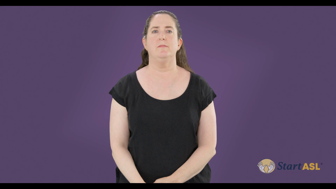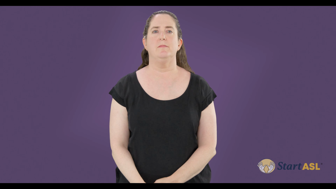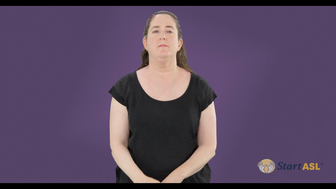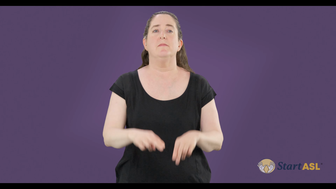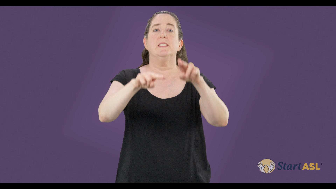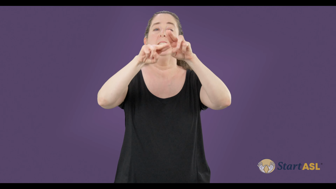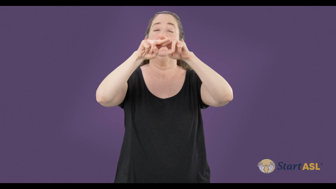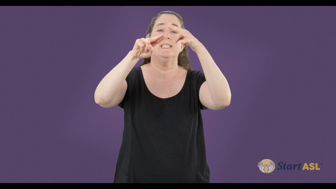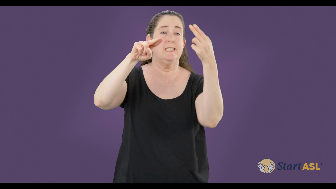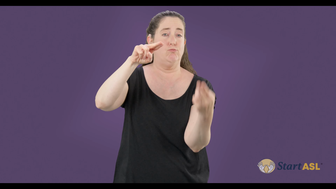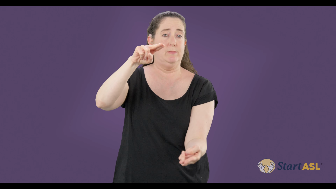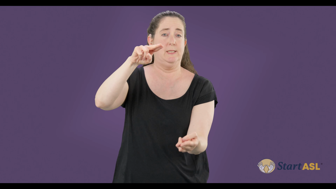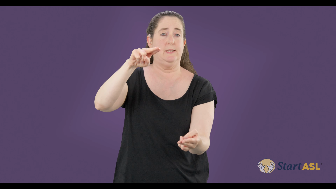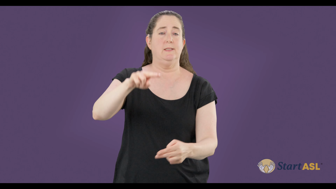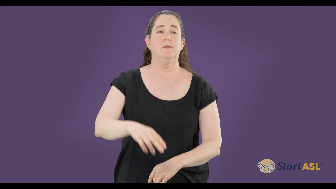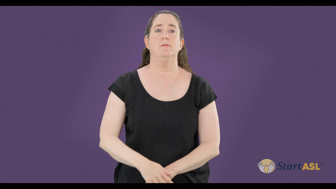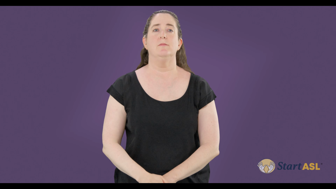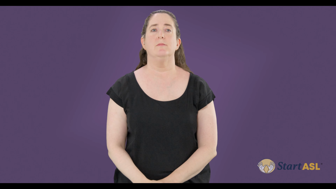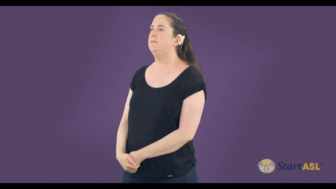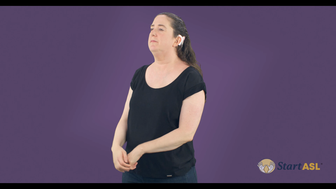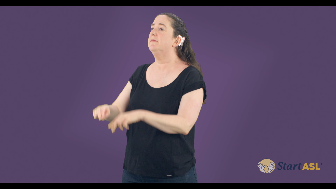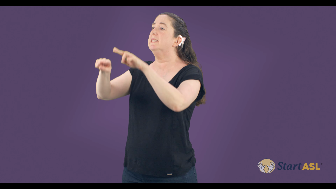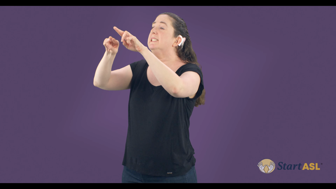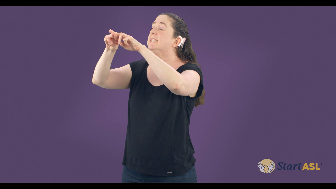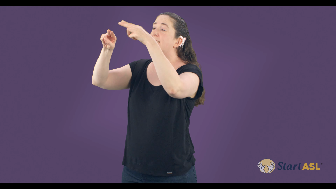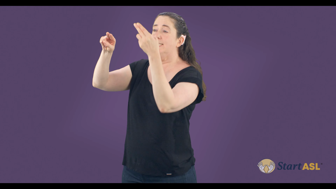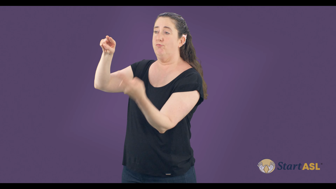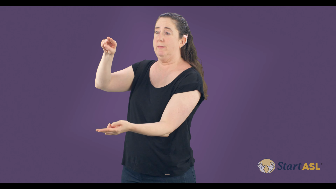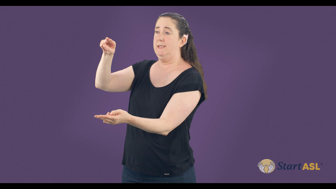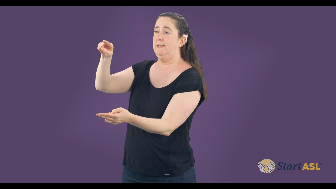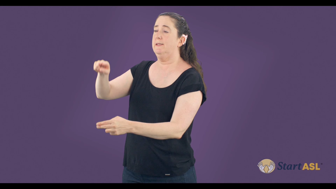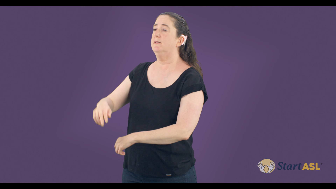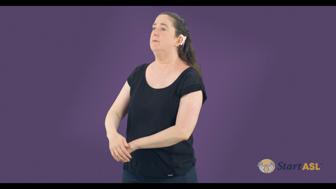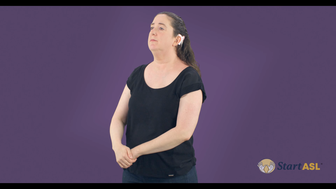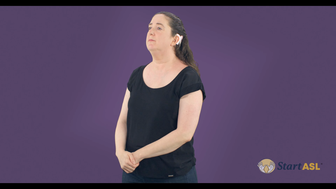decrease